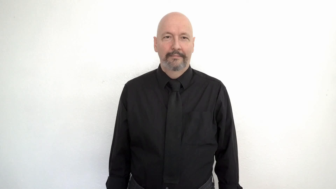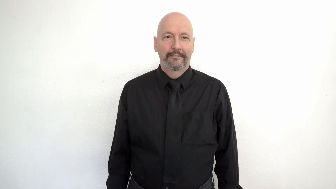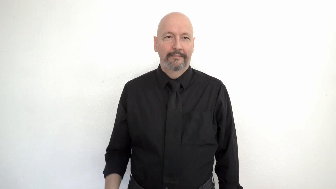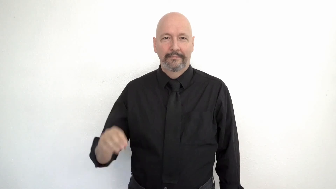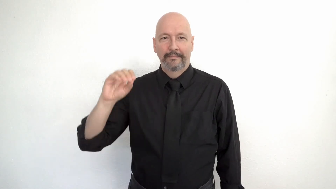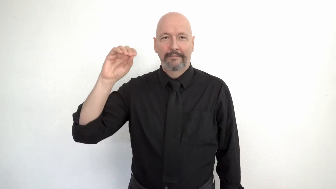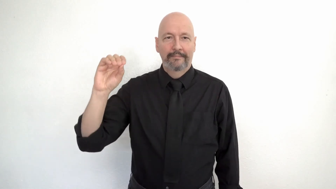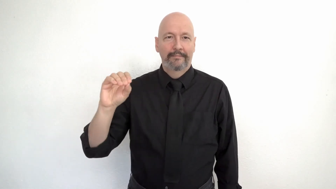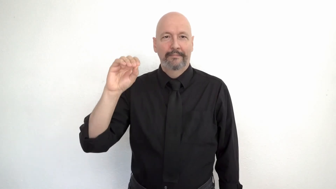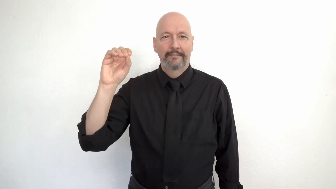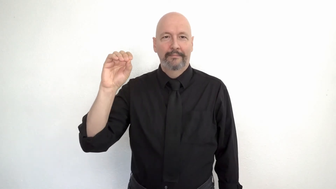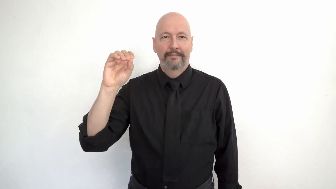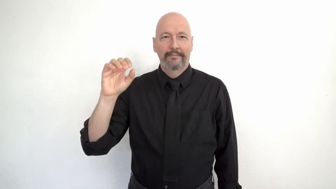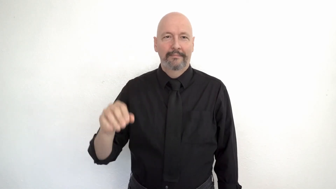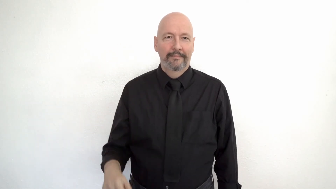O [when used as an initial] [O' apostrophe] [O abbreviated for Oh]